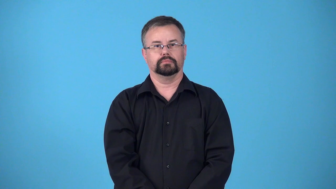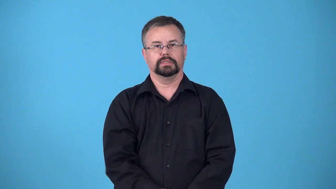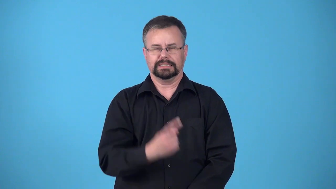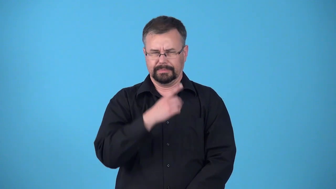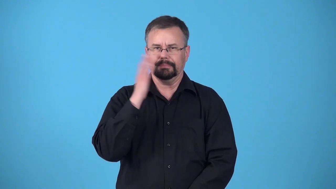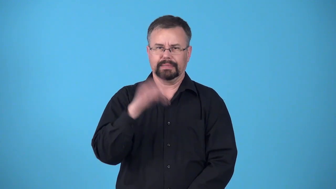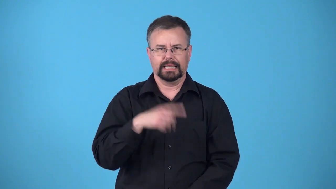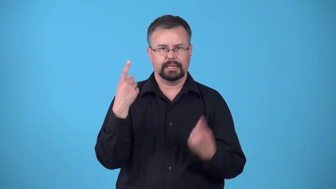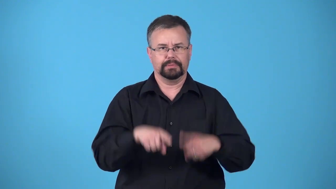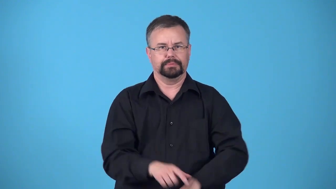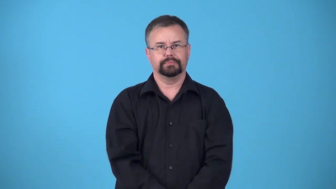take a punch